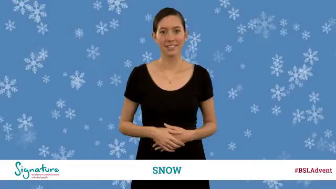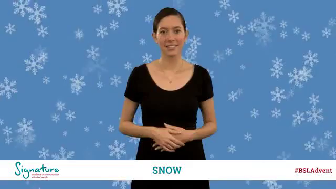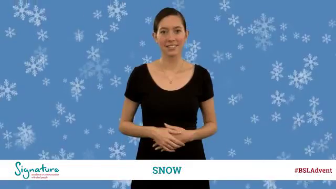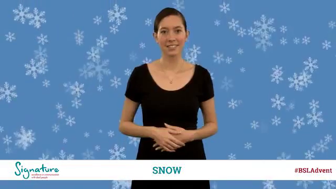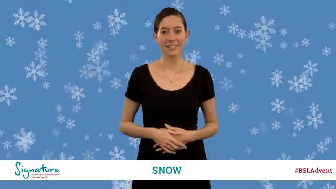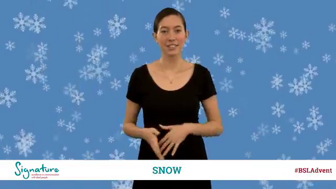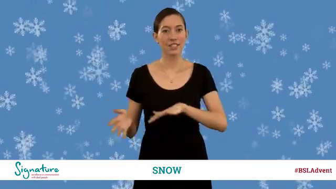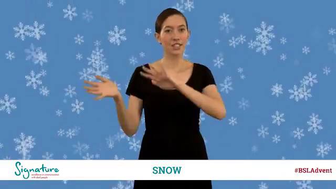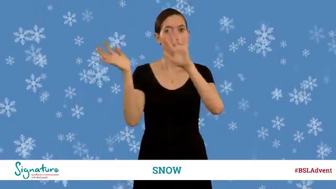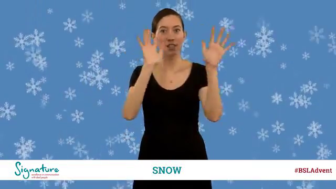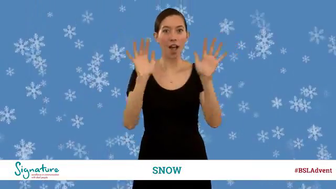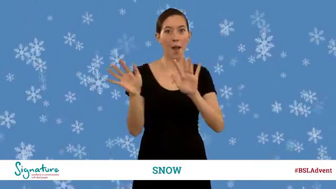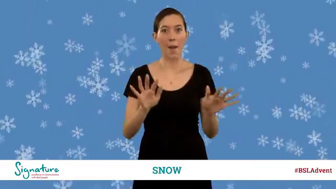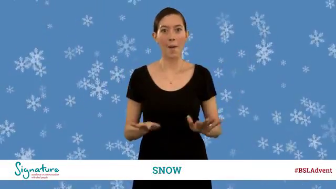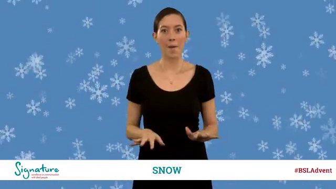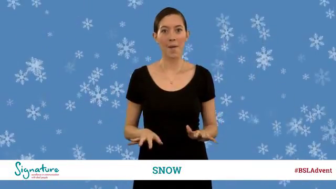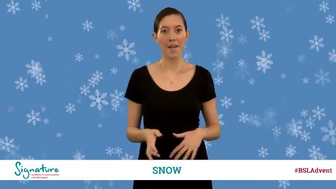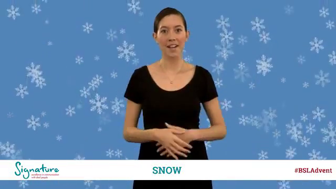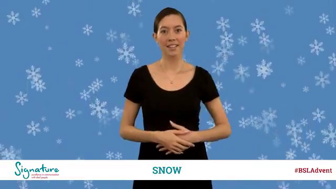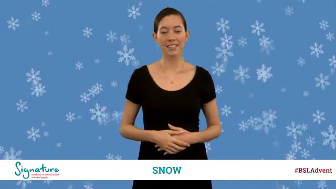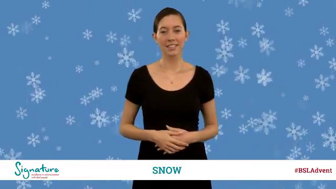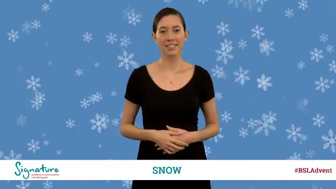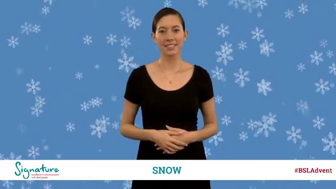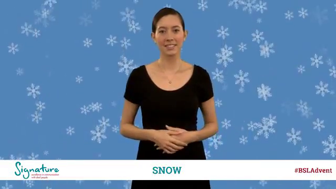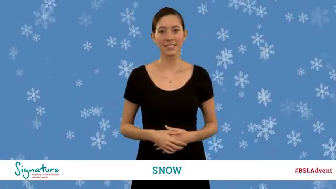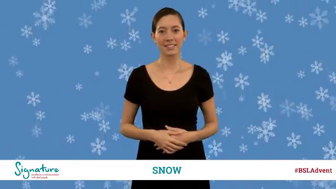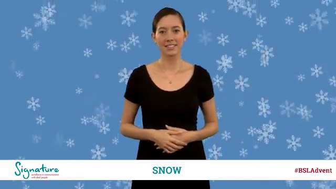Snow